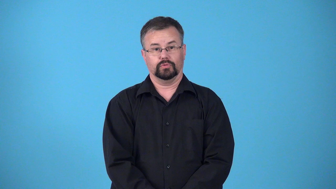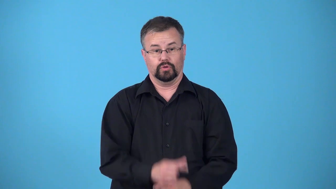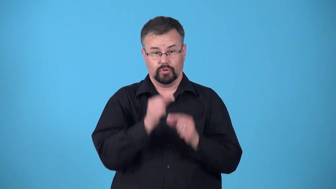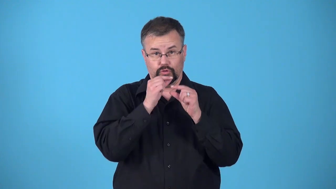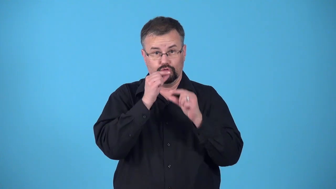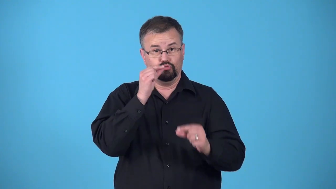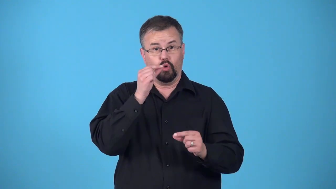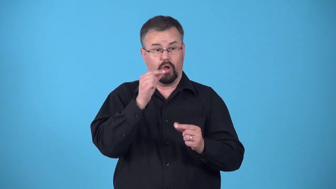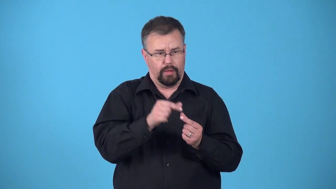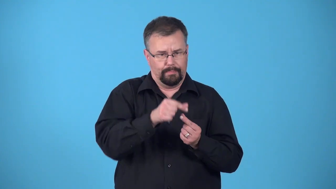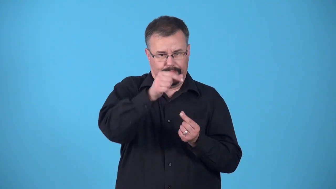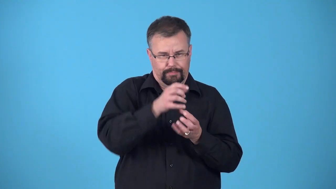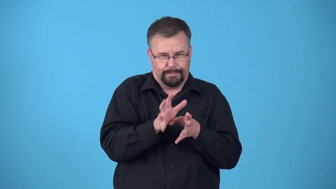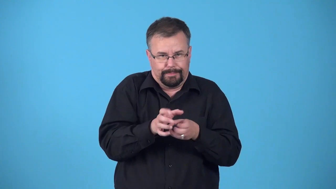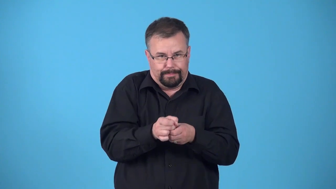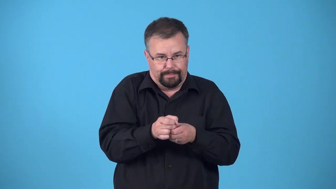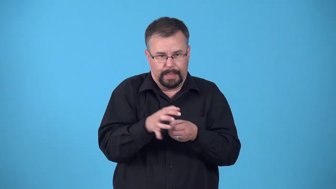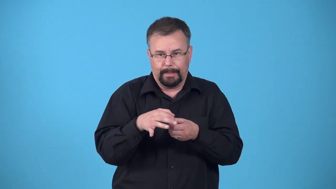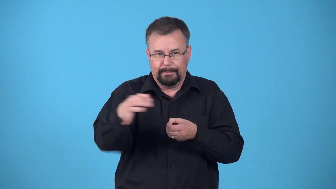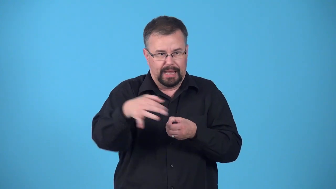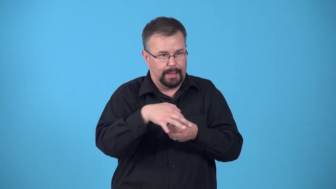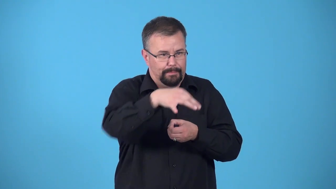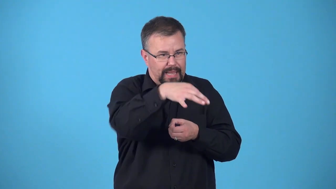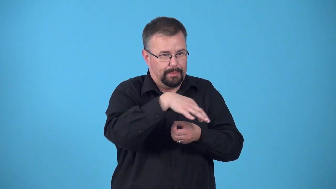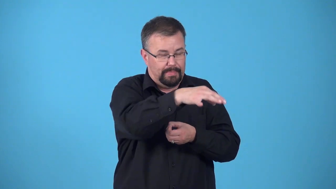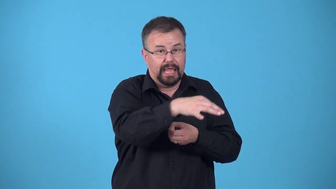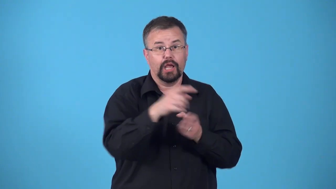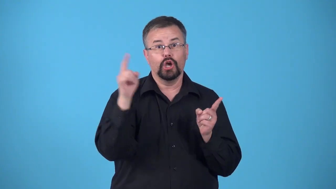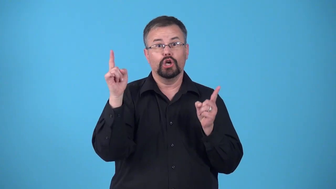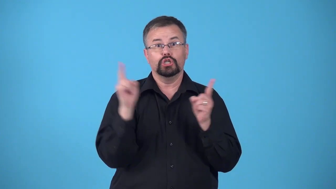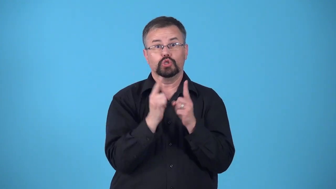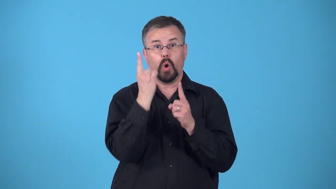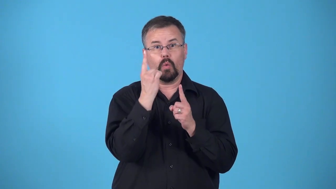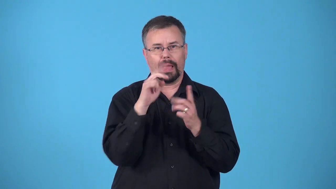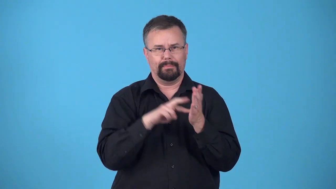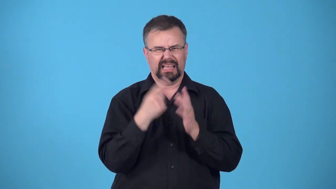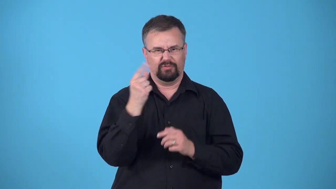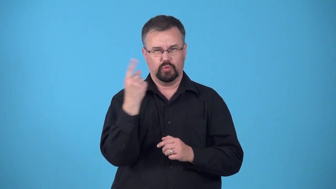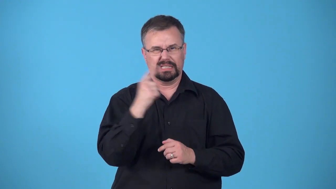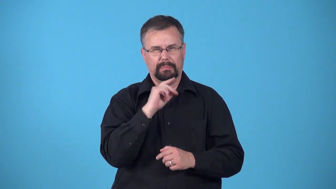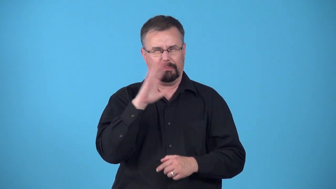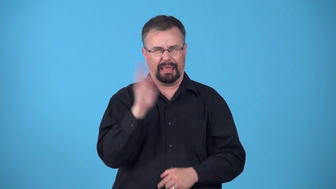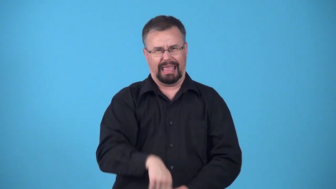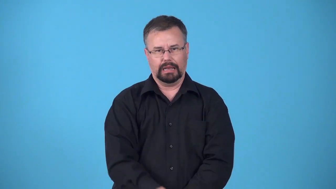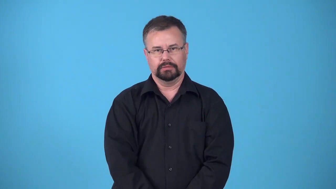the short straw